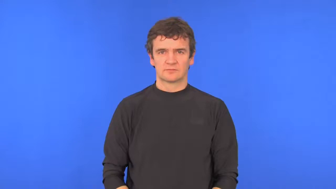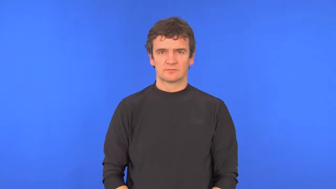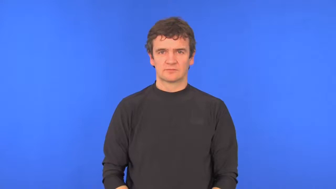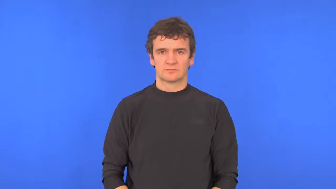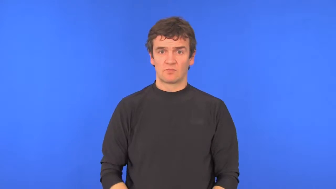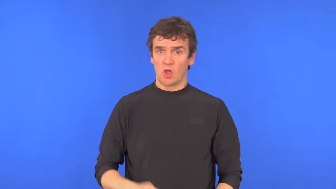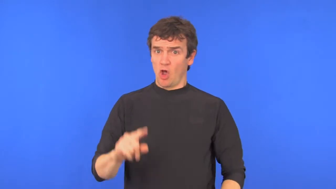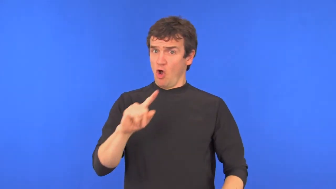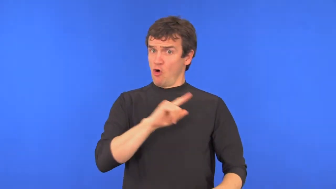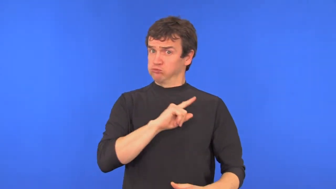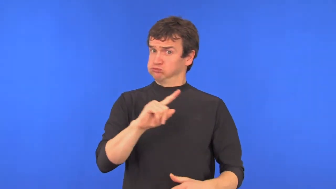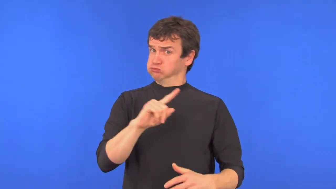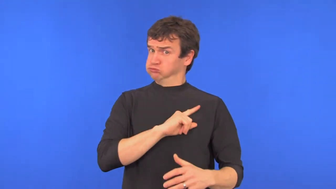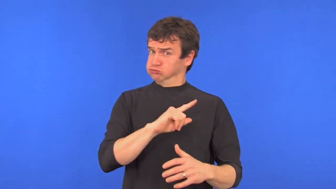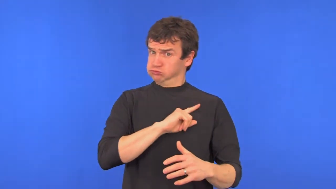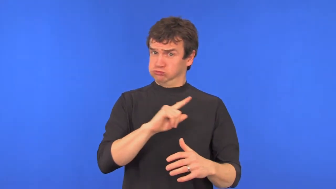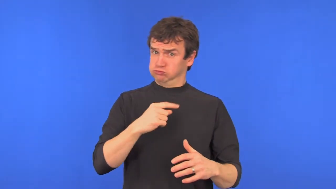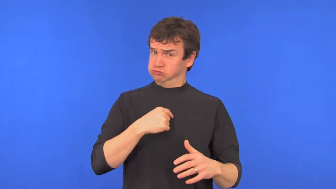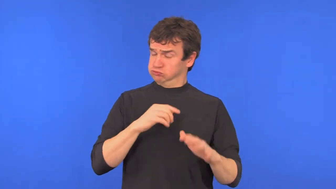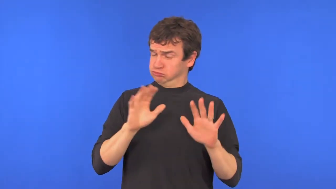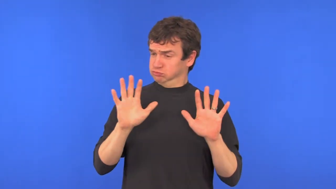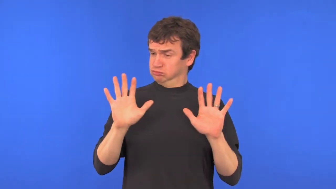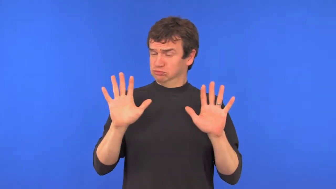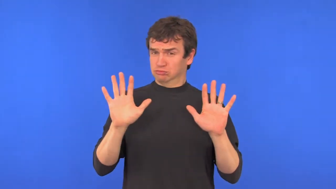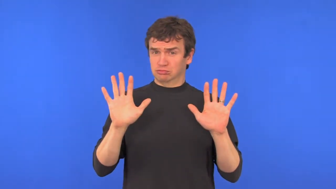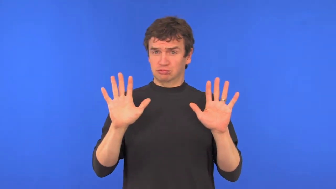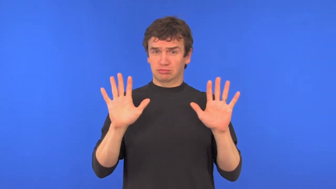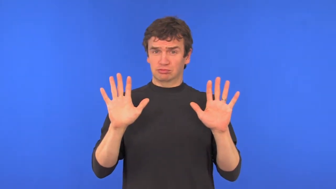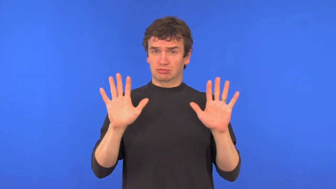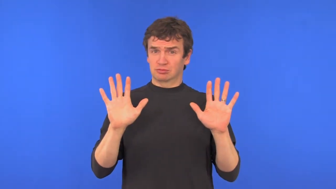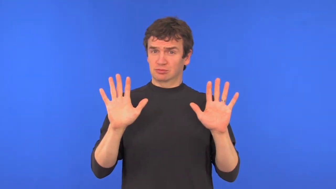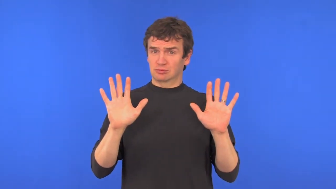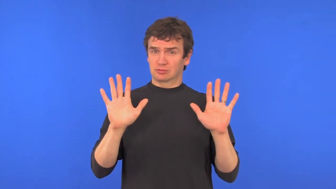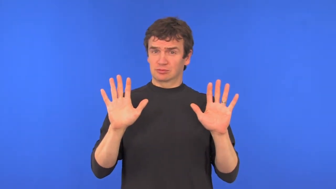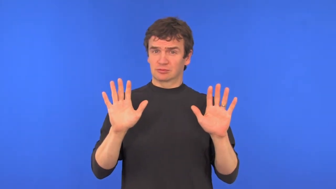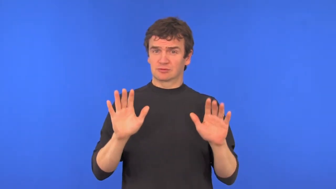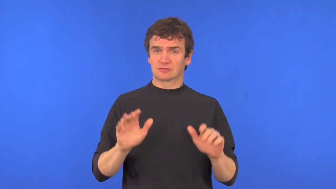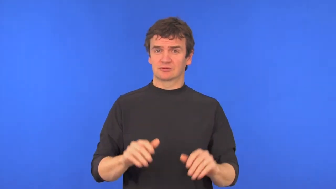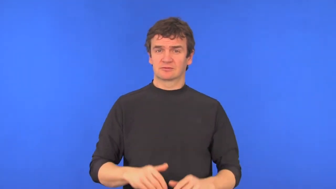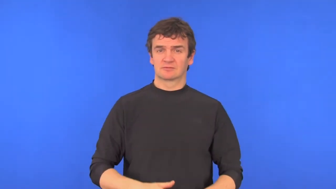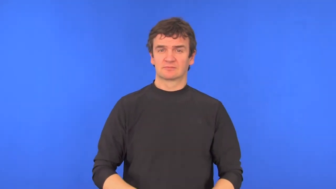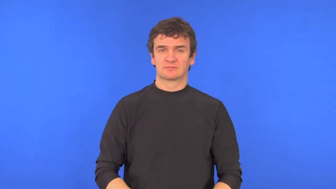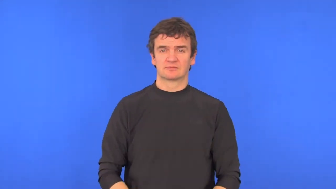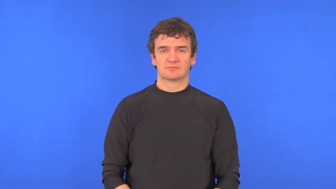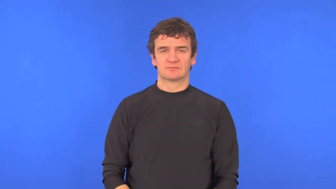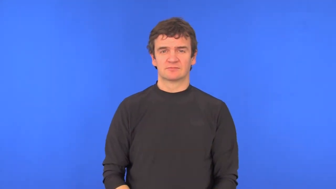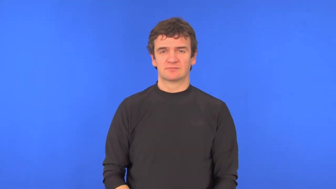SCARE